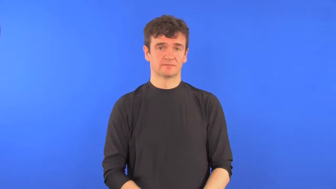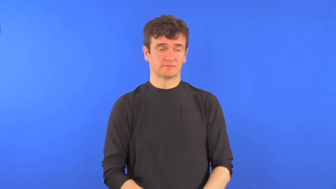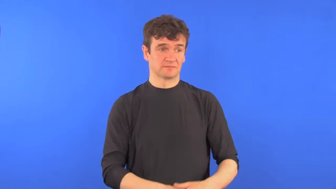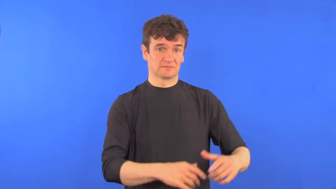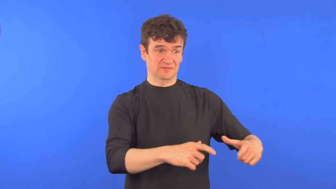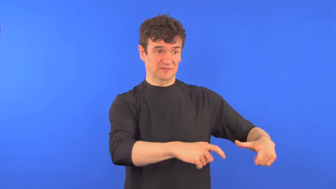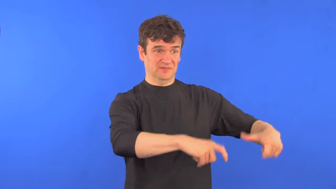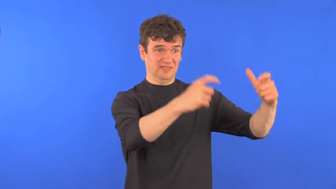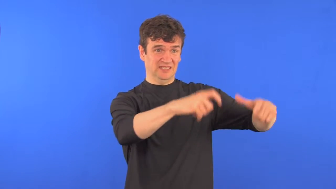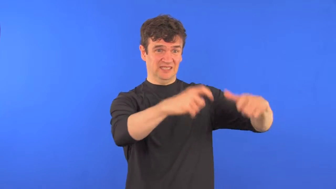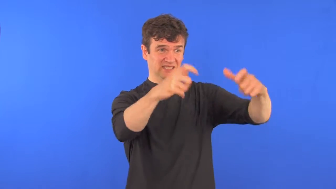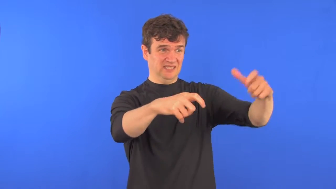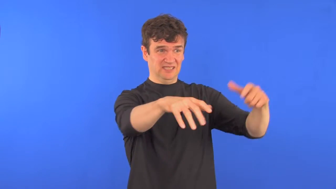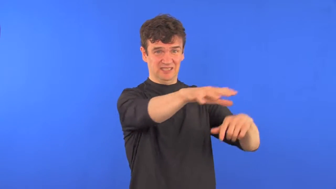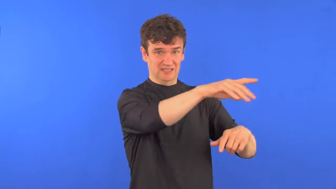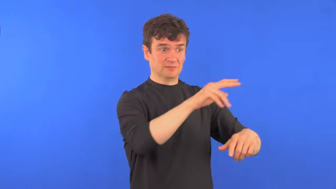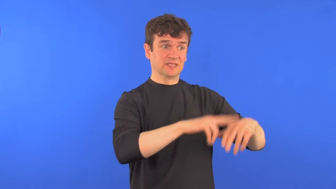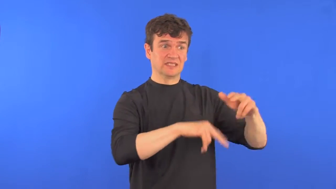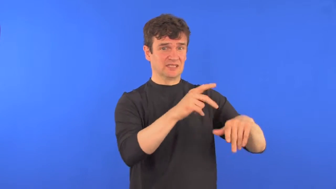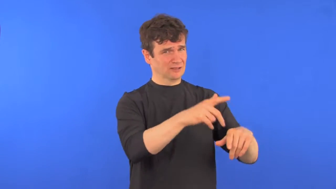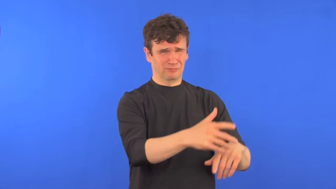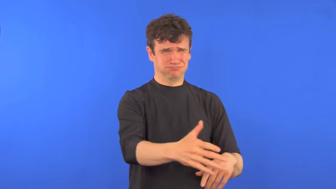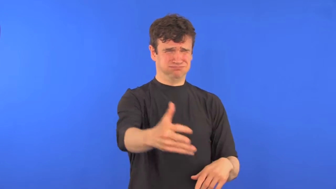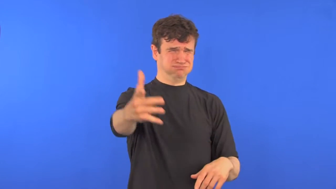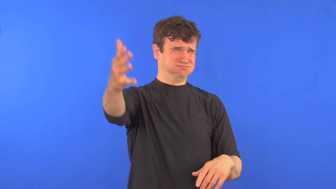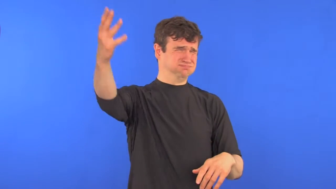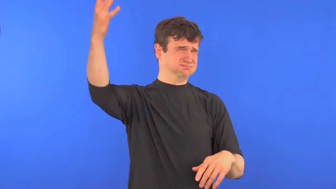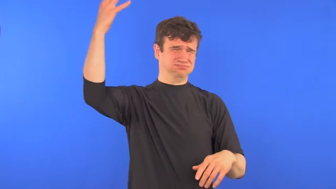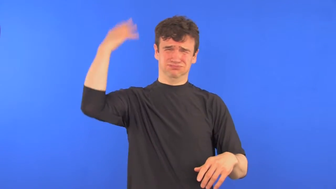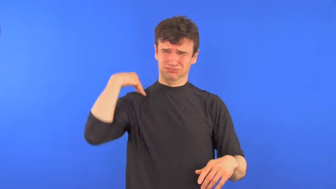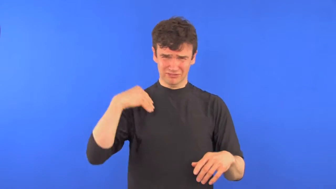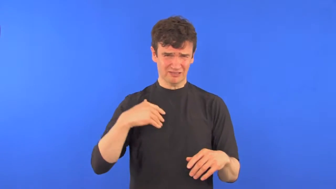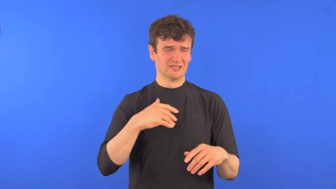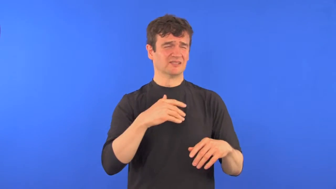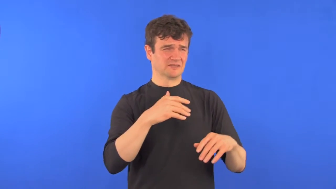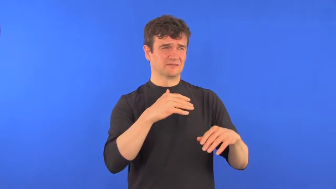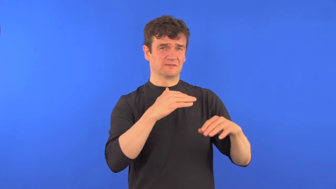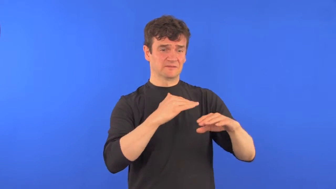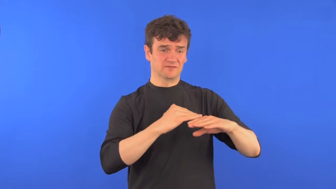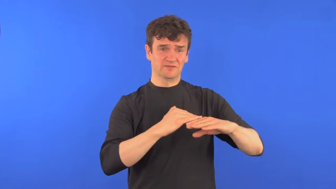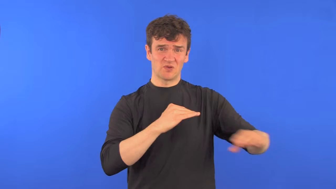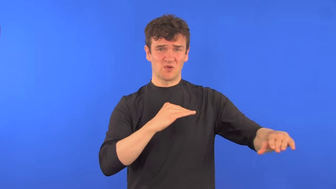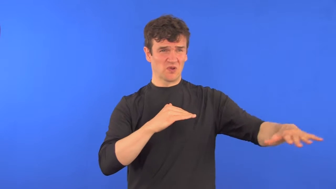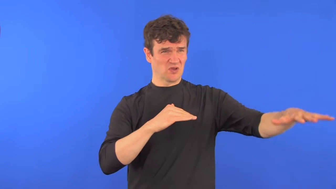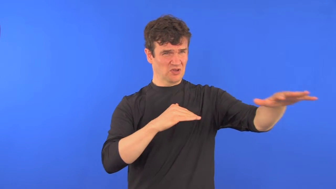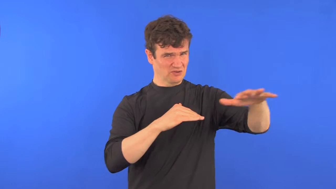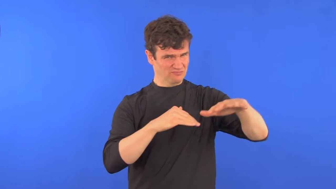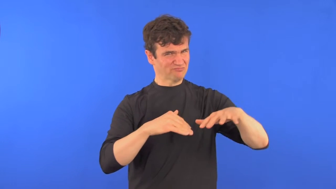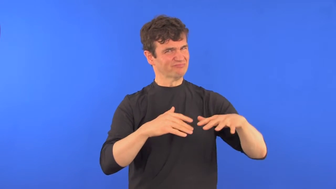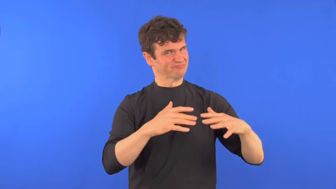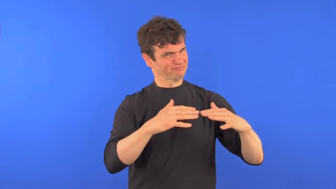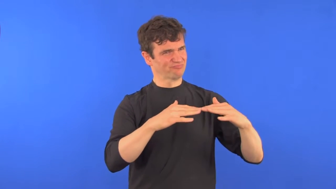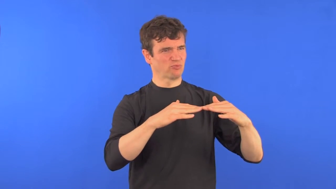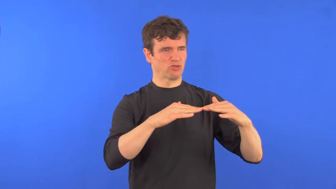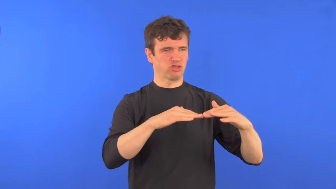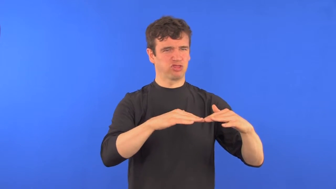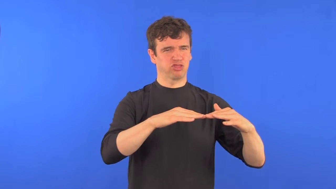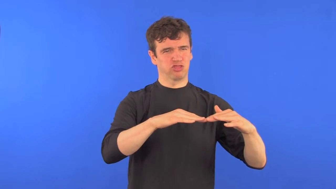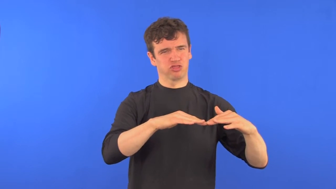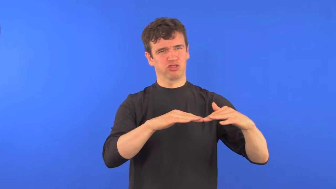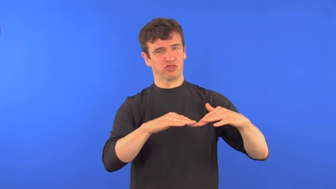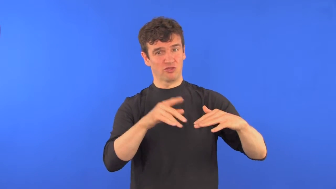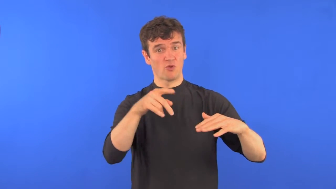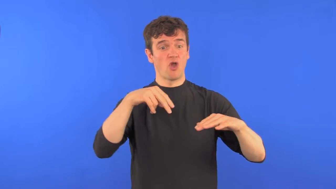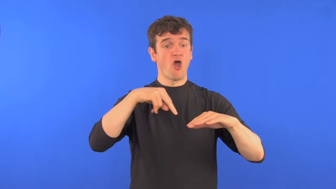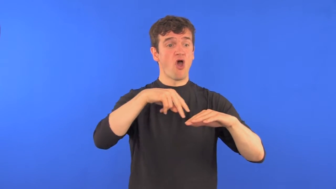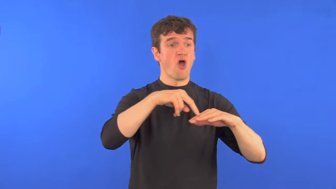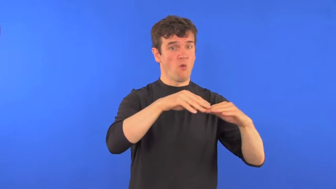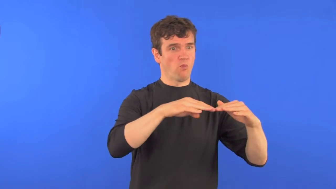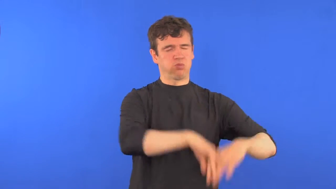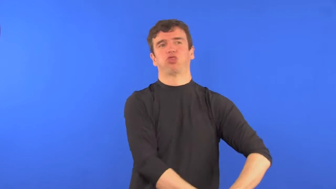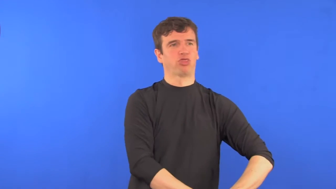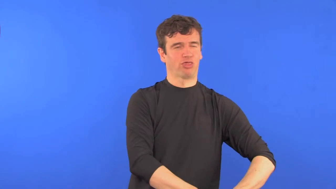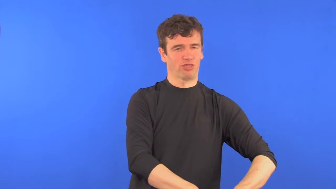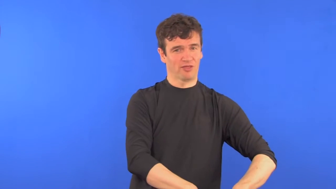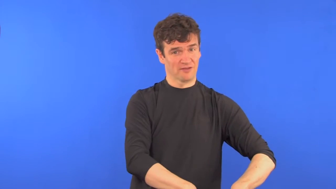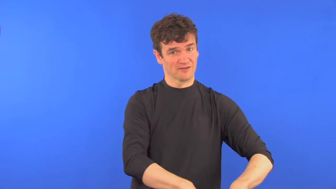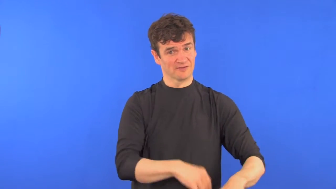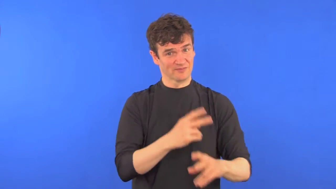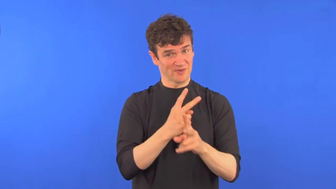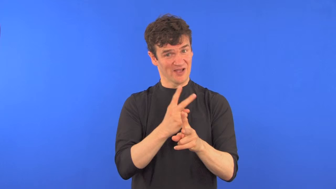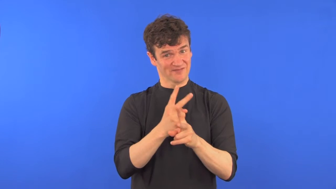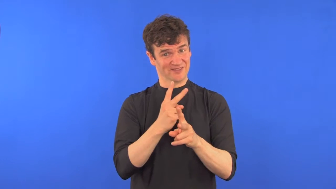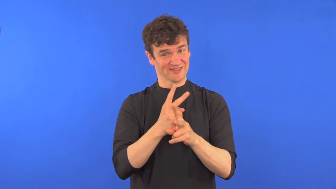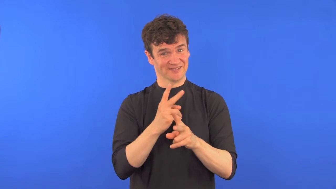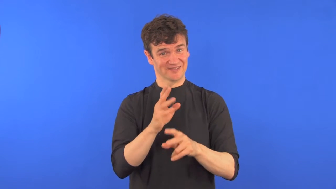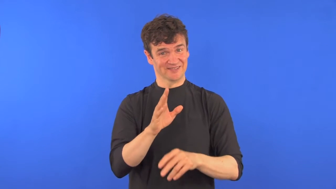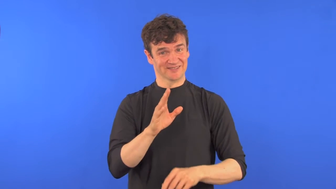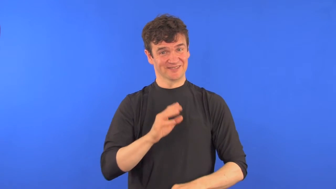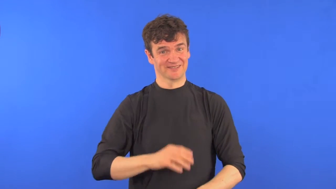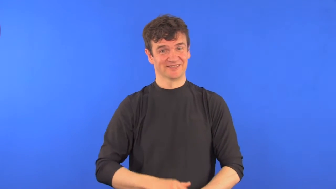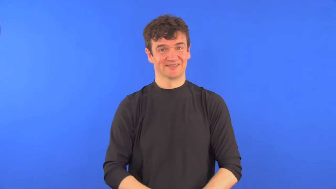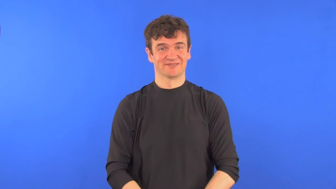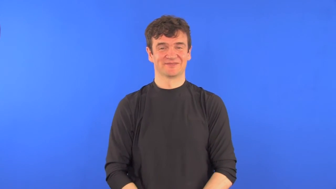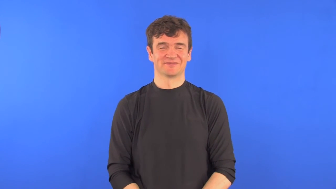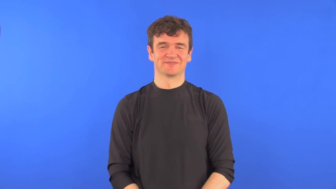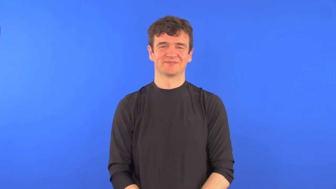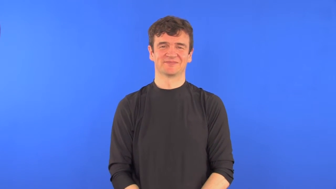UNSTABLE